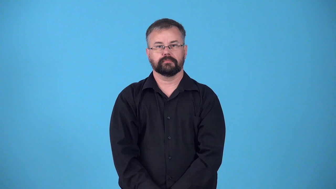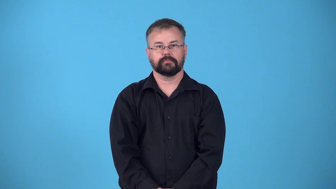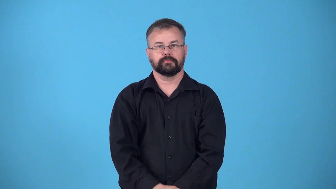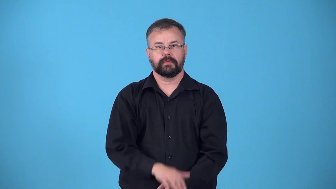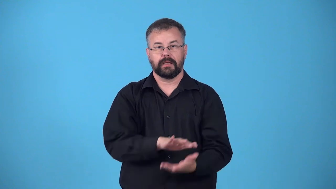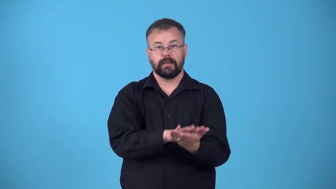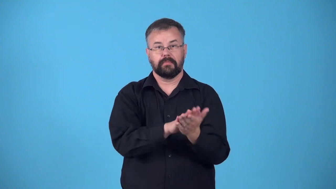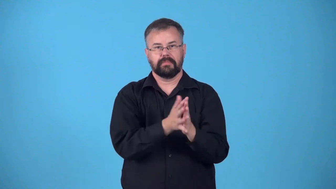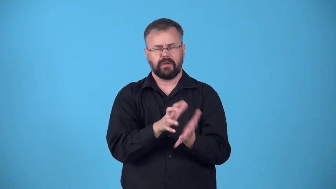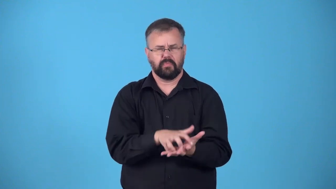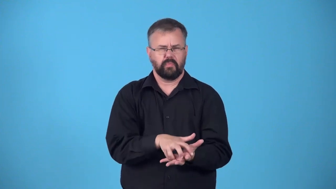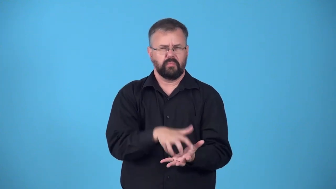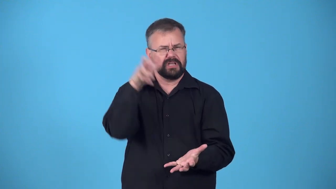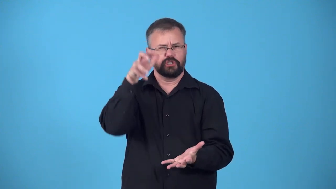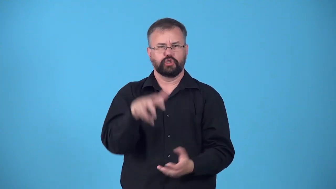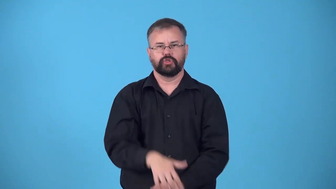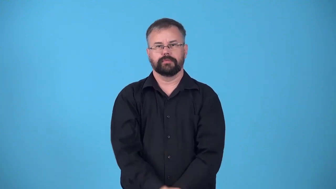fly high